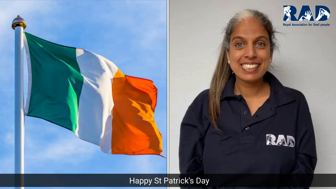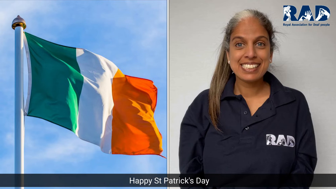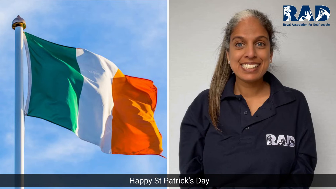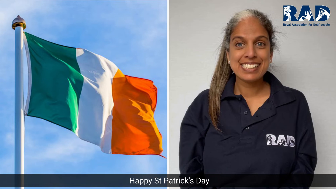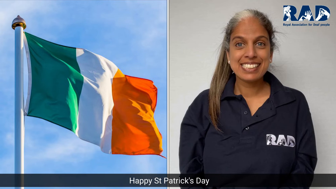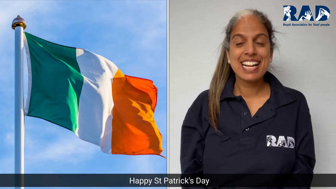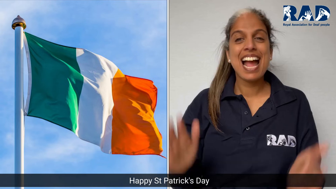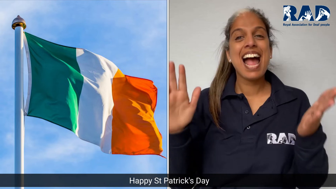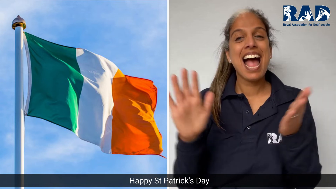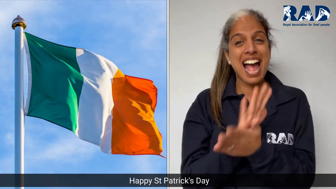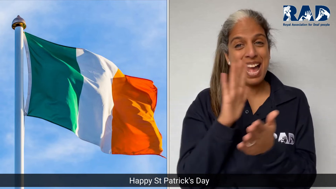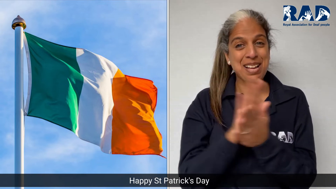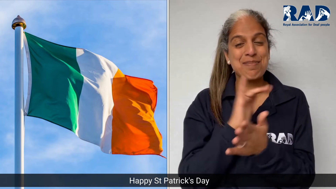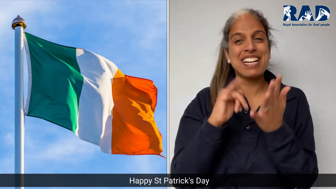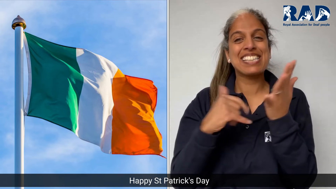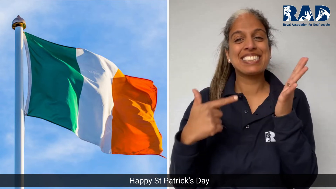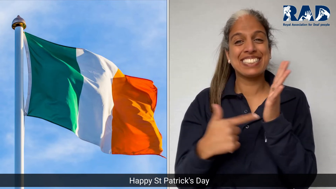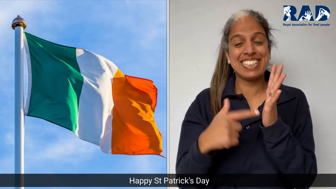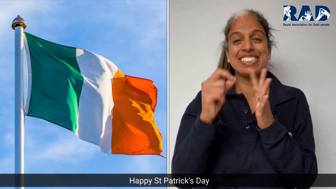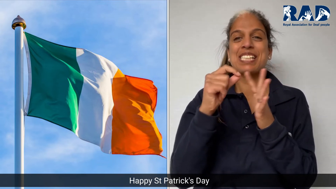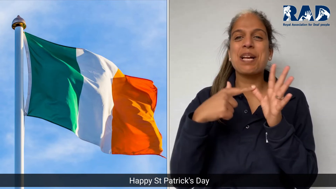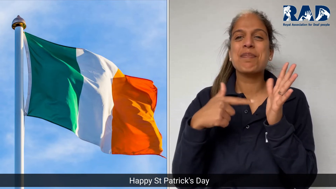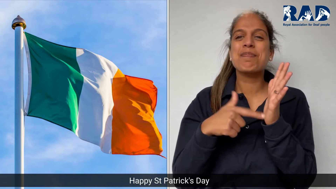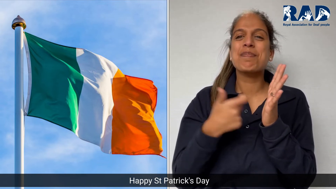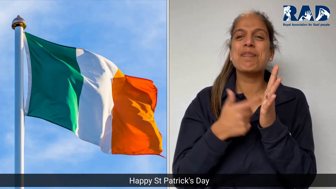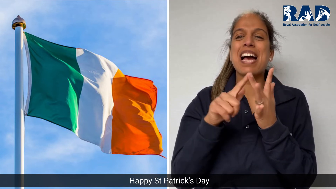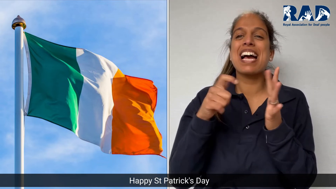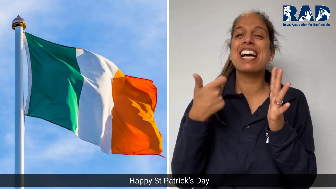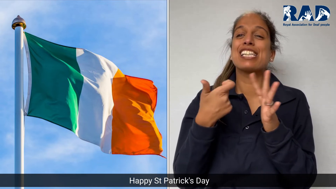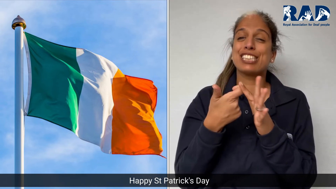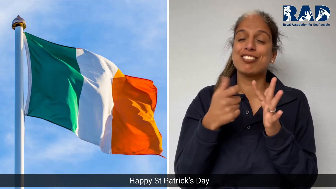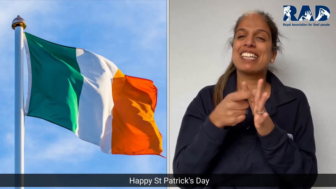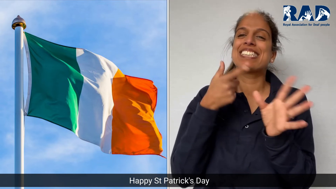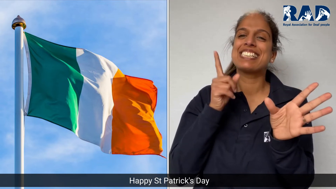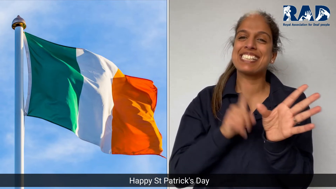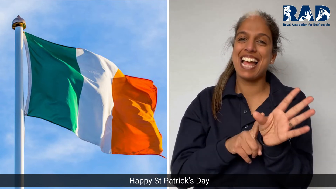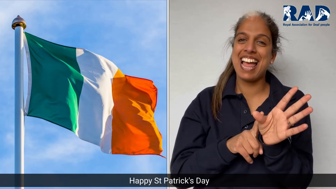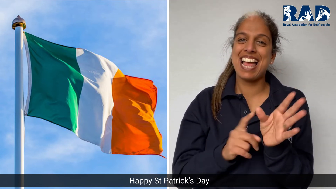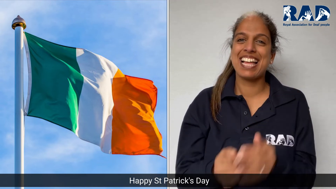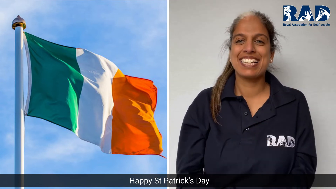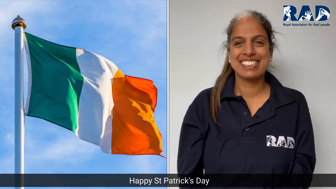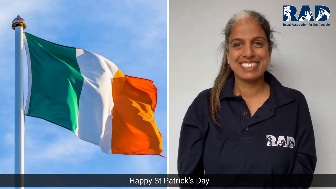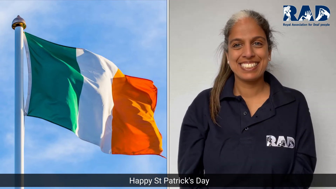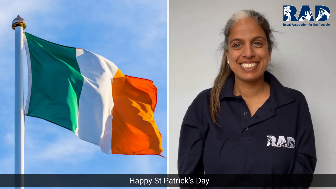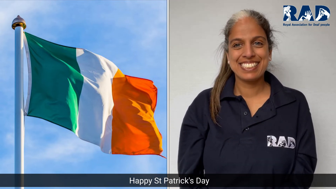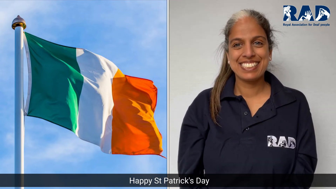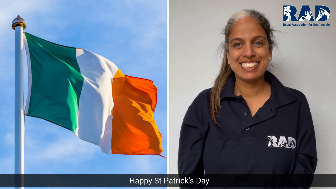St Patrick's Day